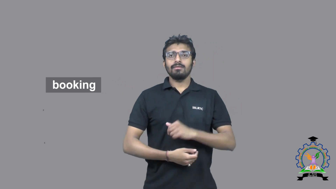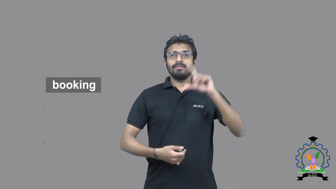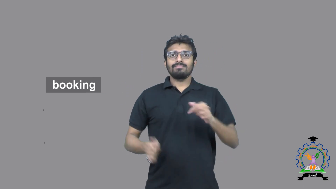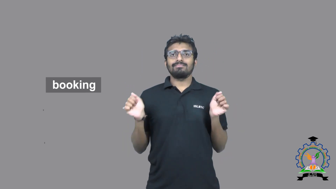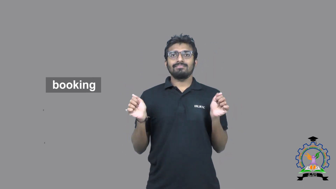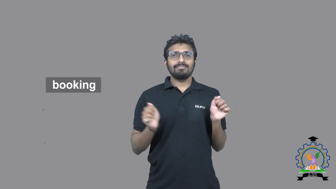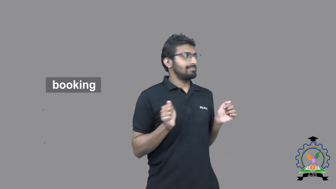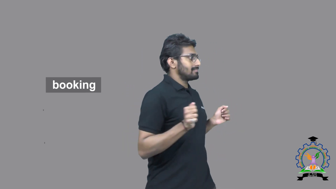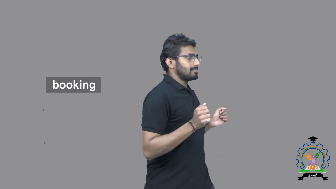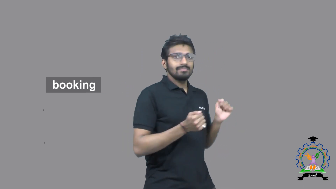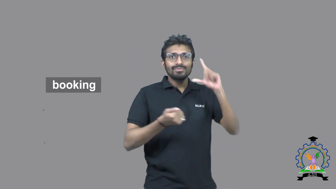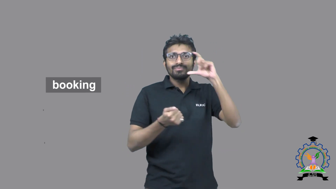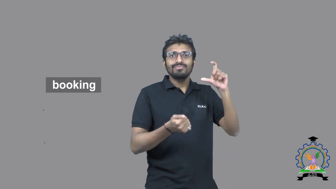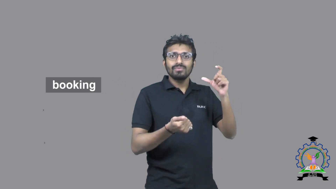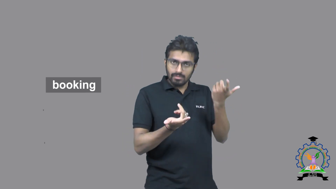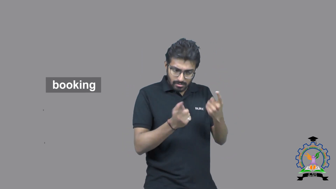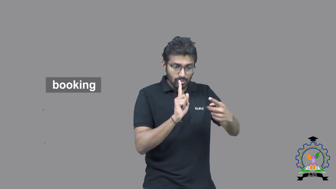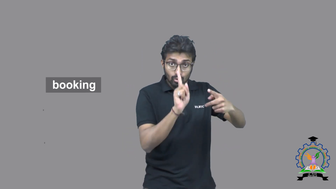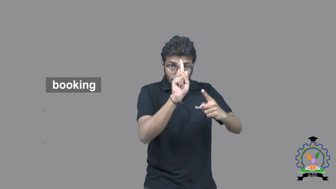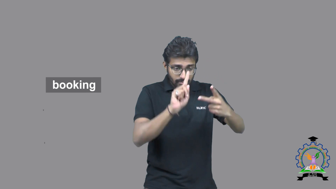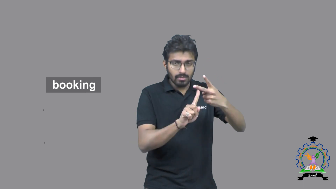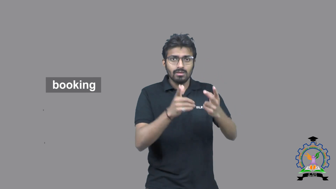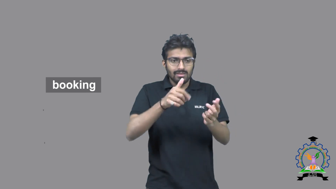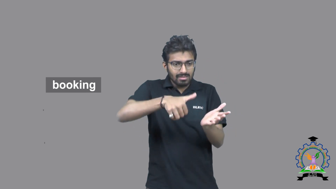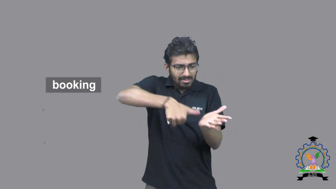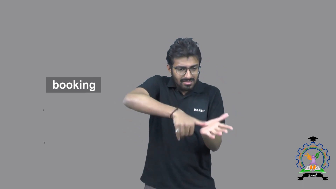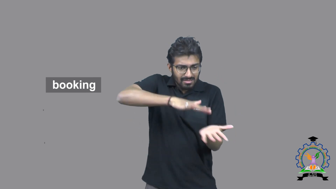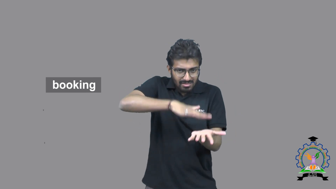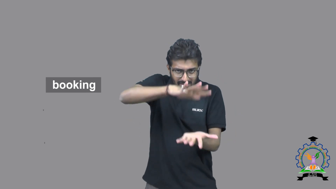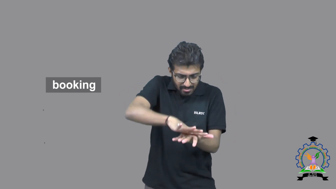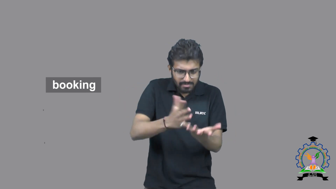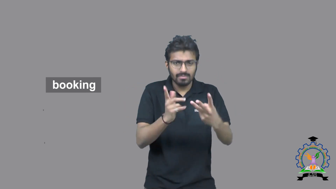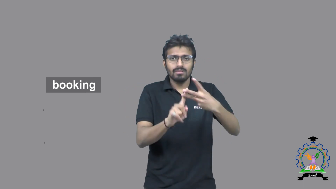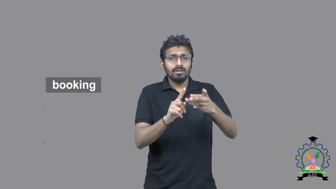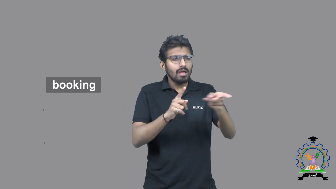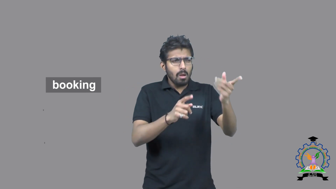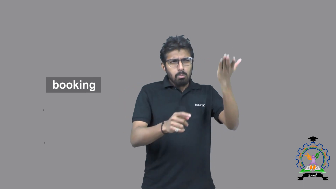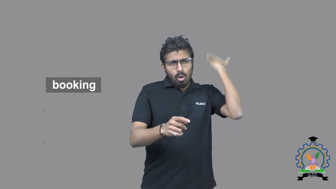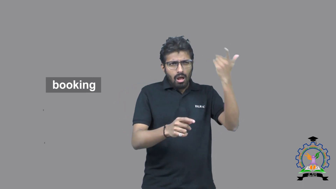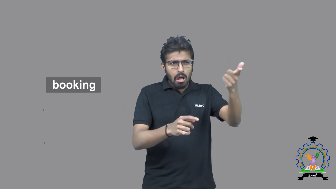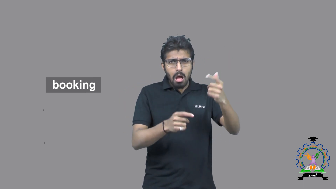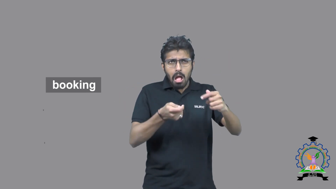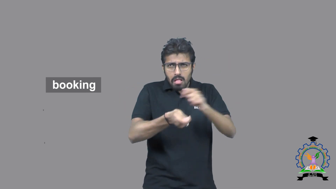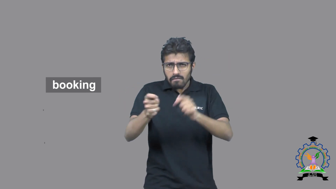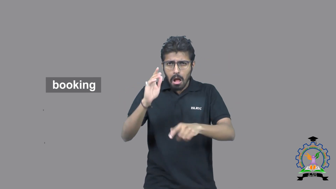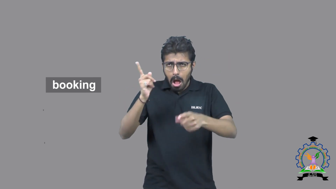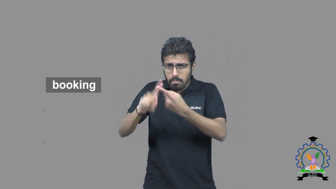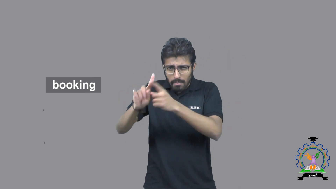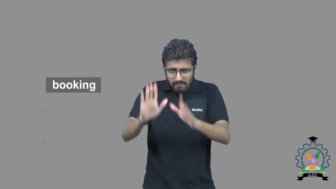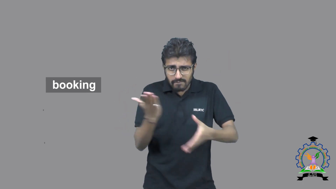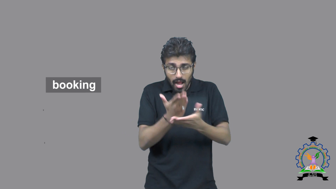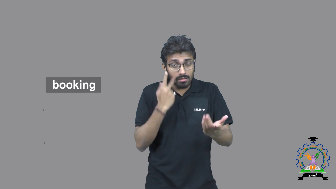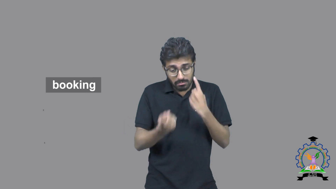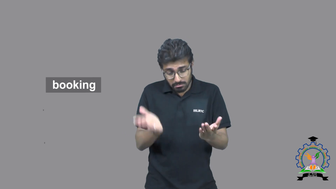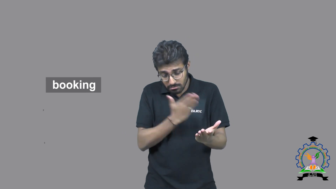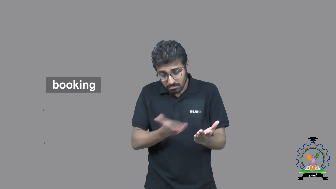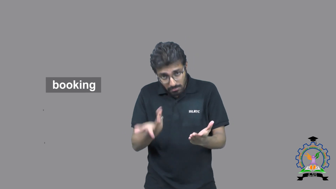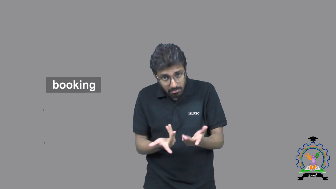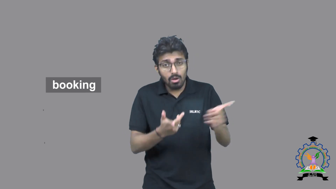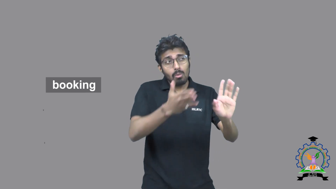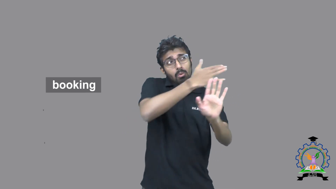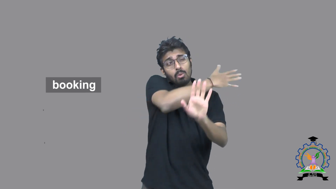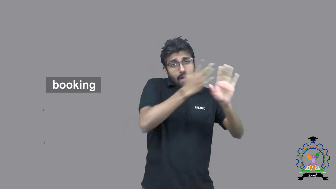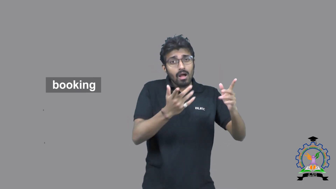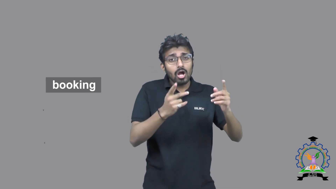Booking